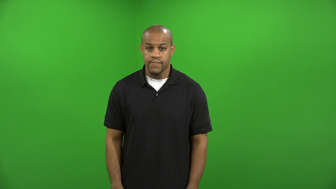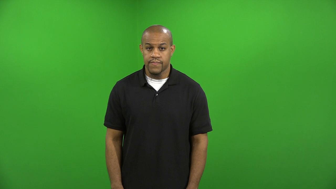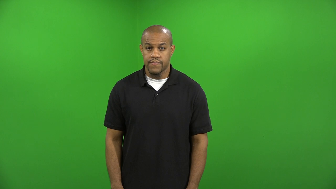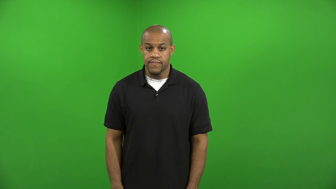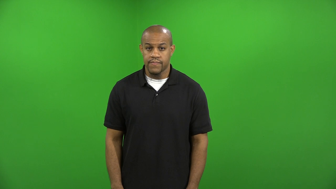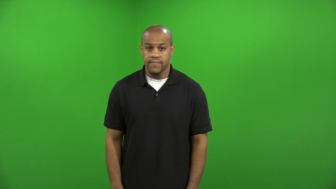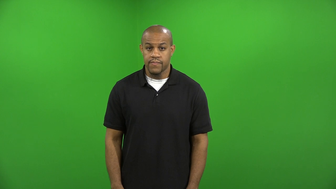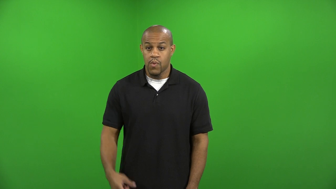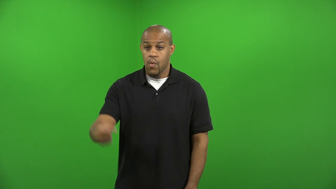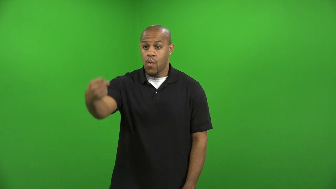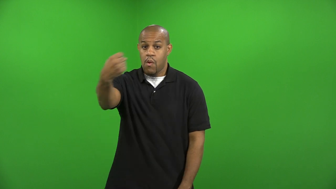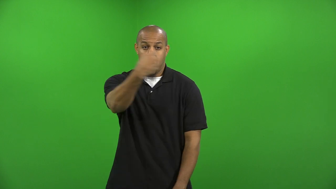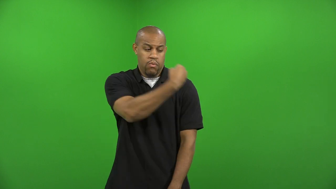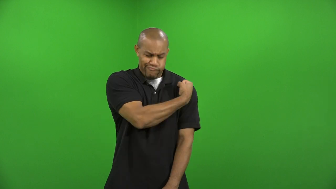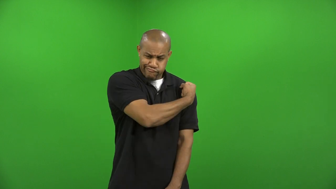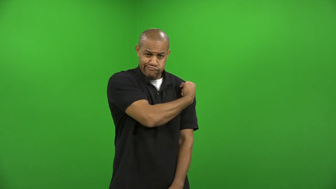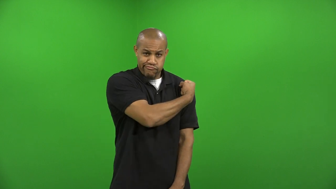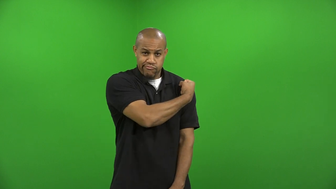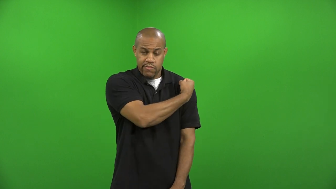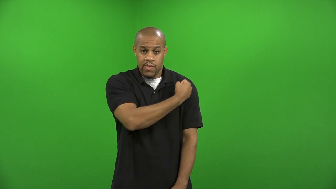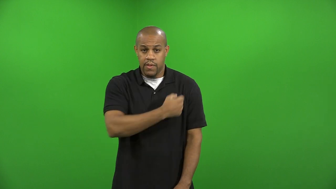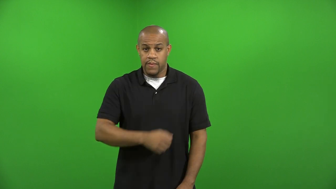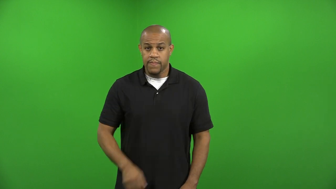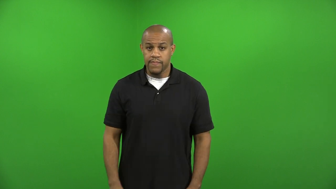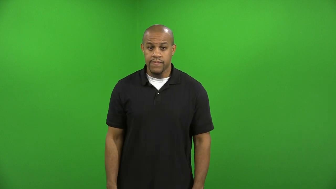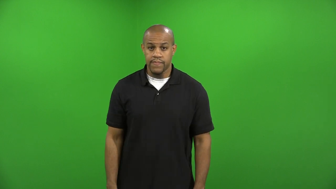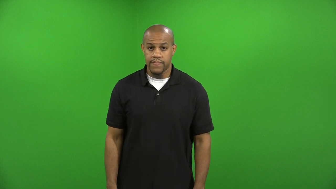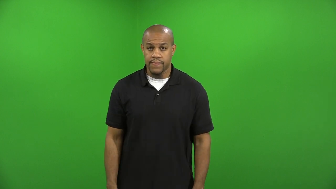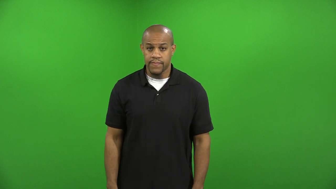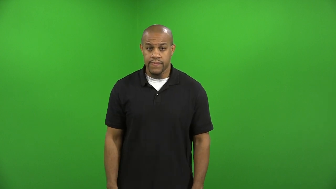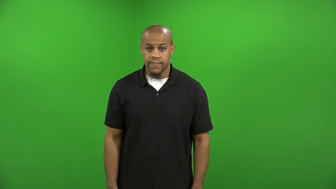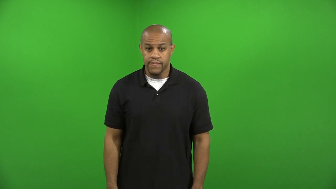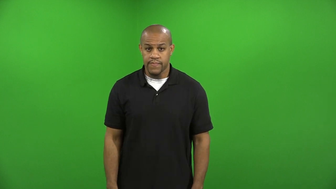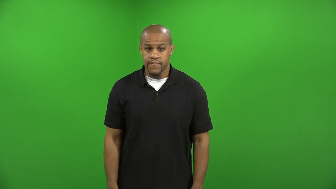Hit by pitch on shoulder